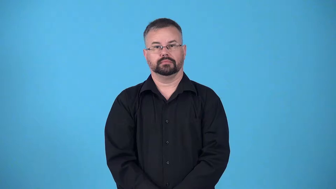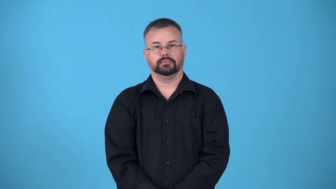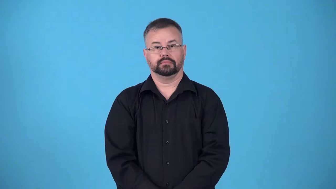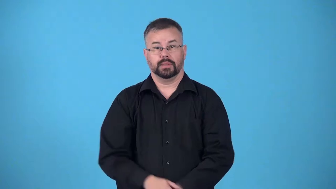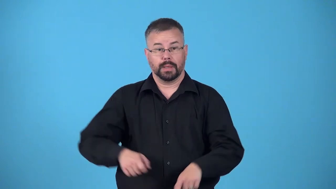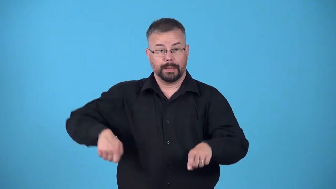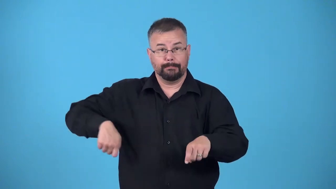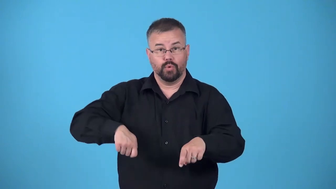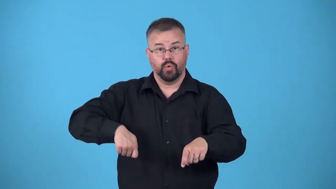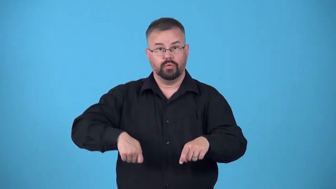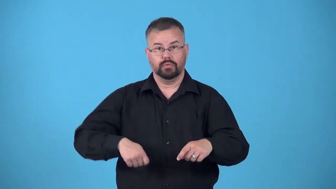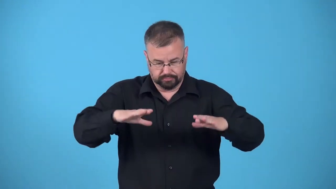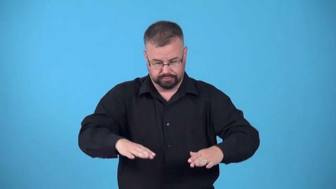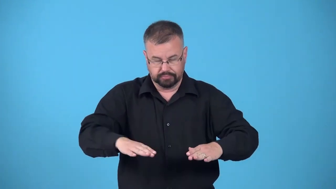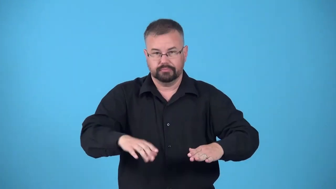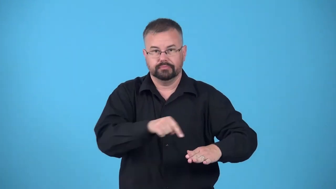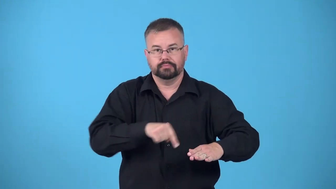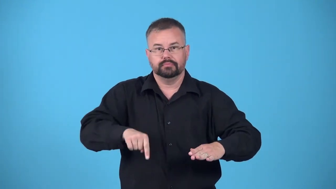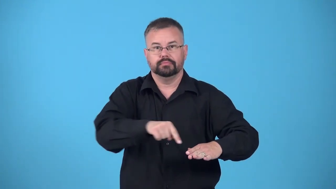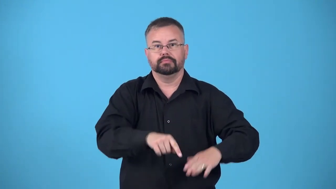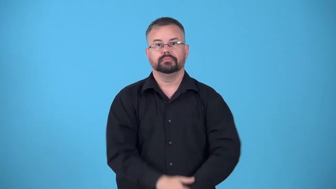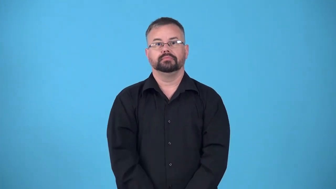rack-pool